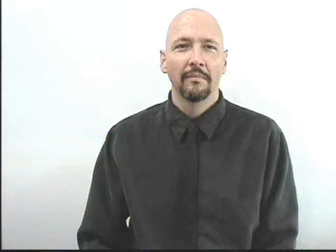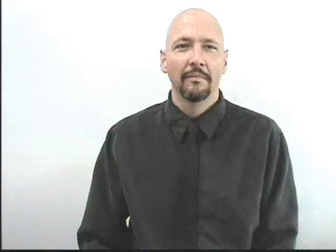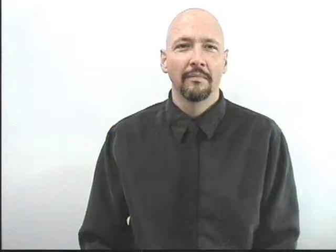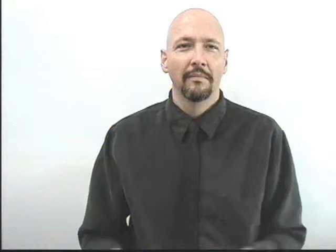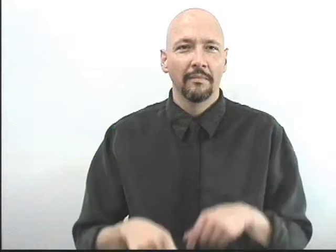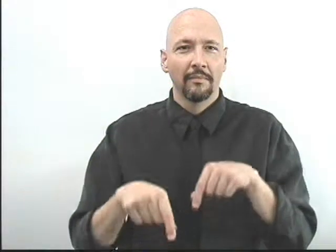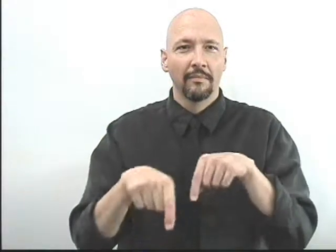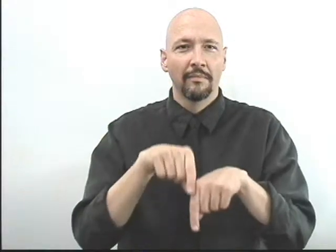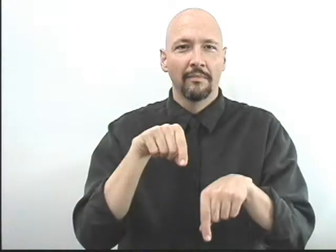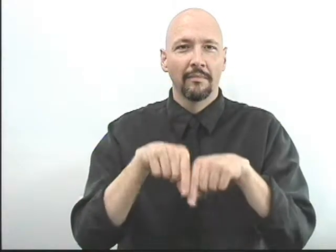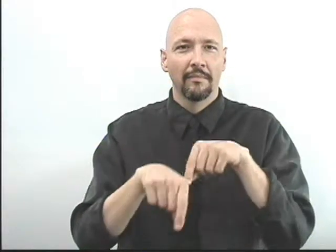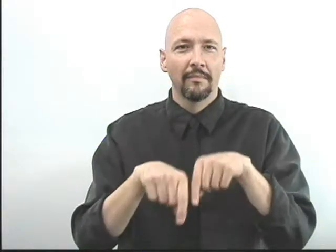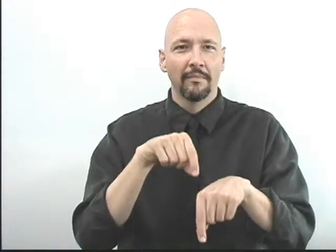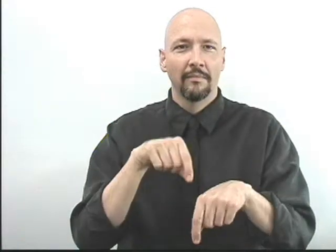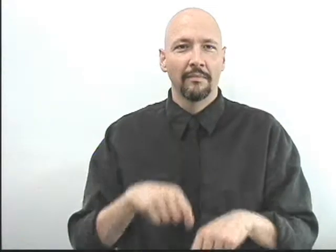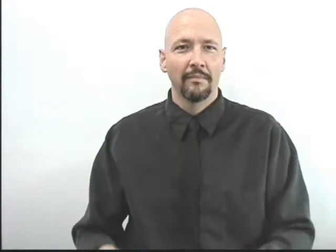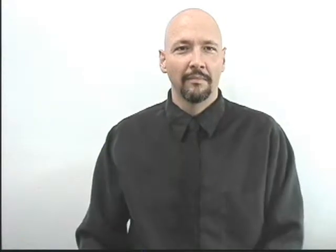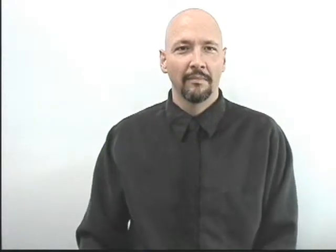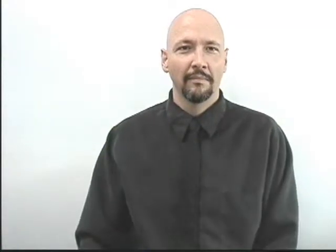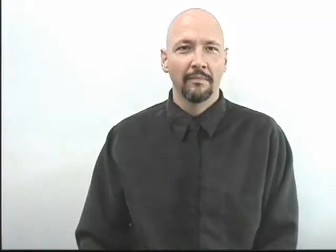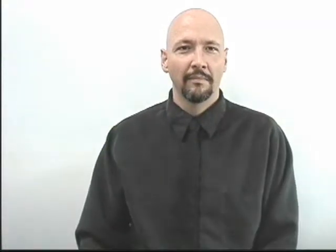SOCKS